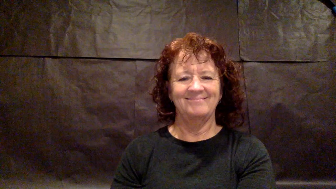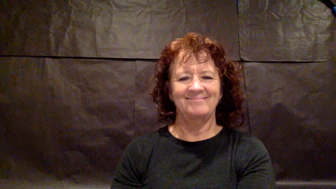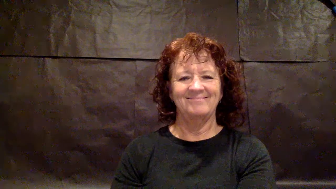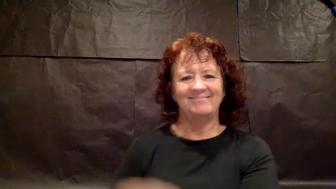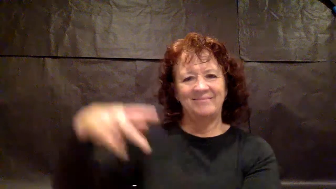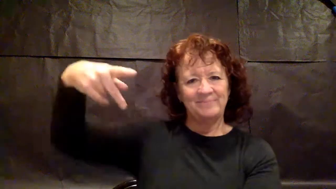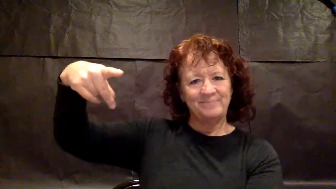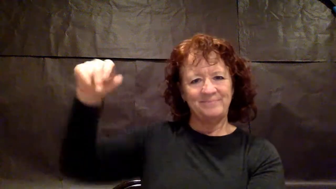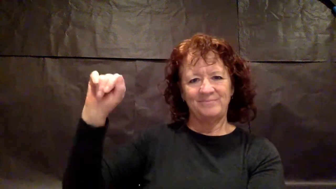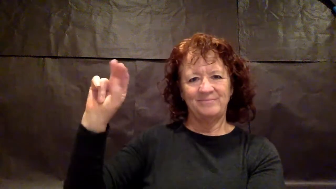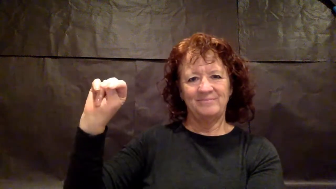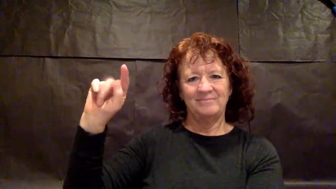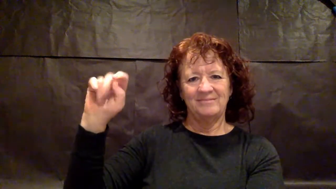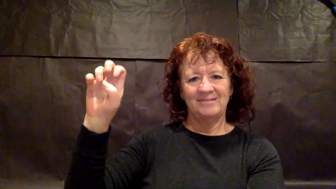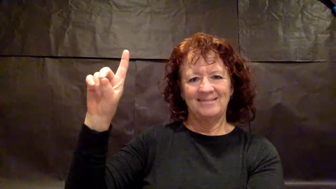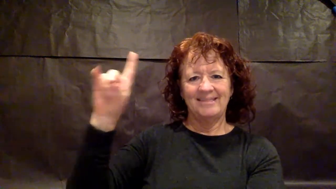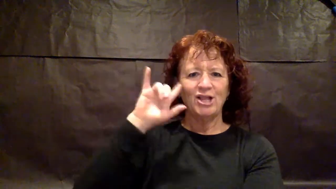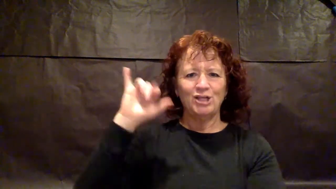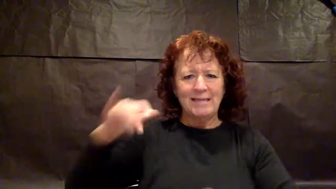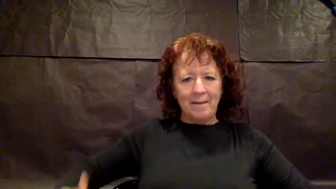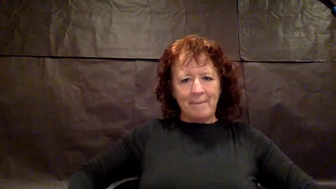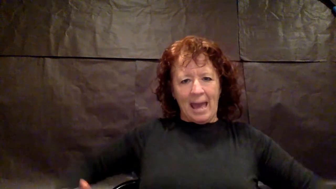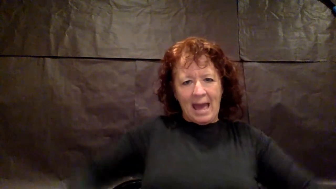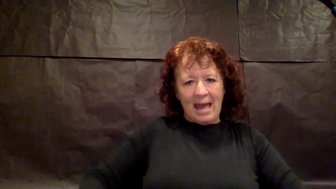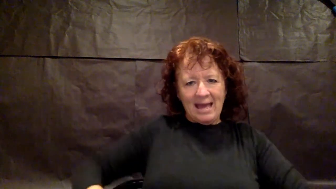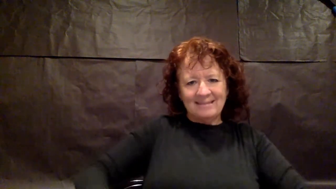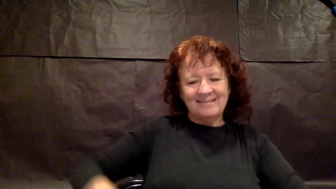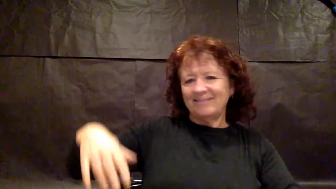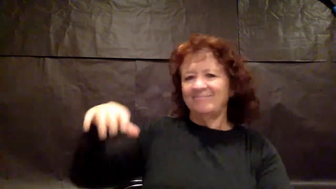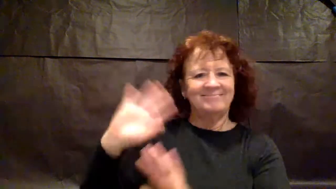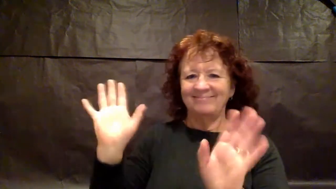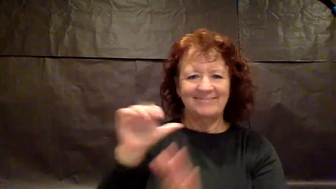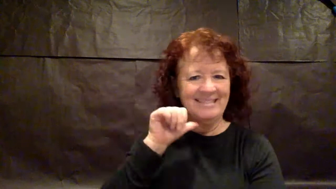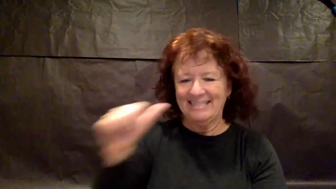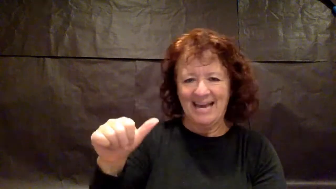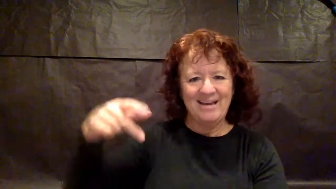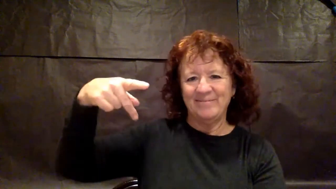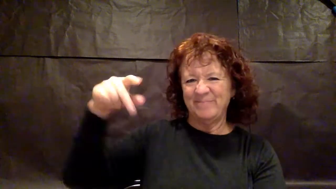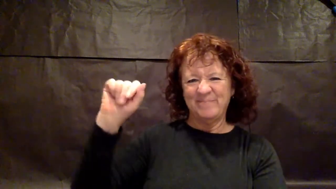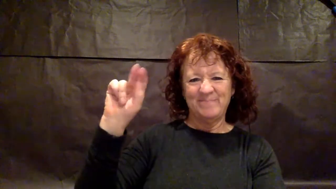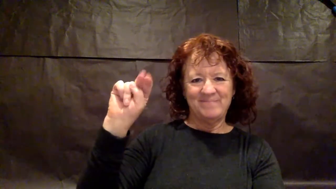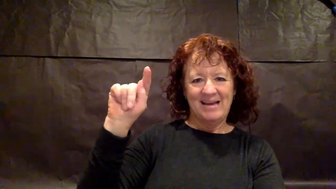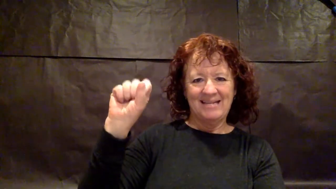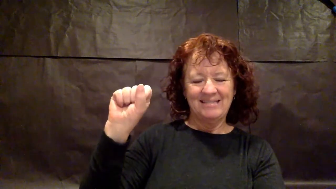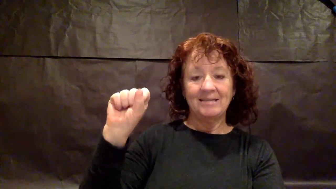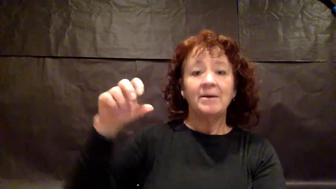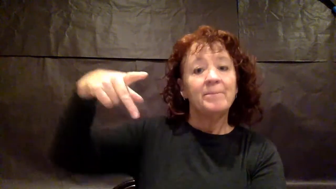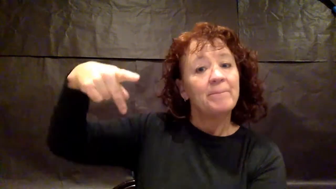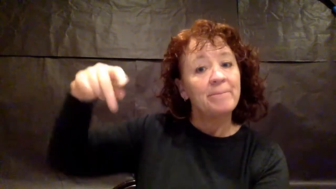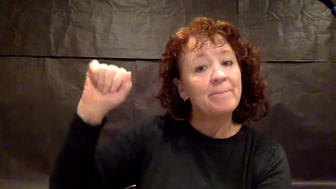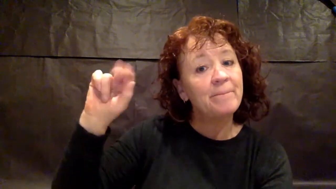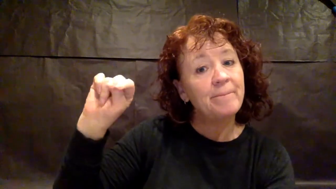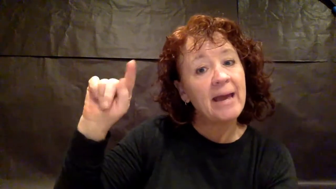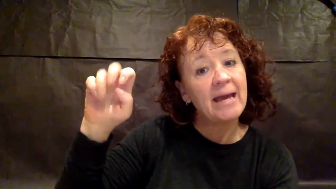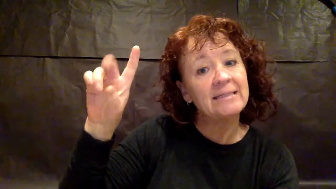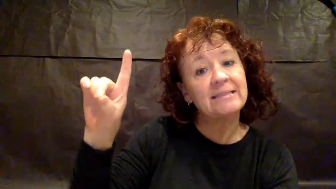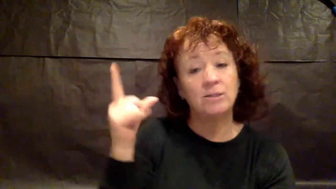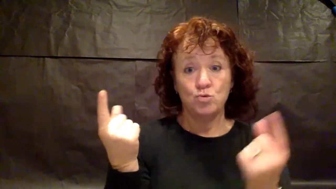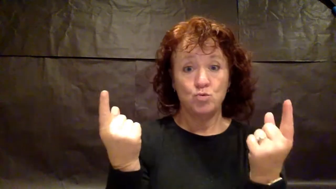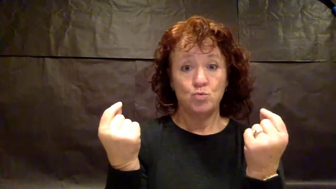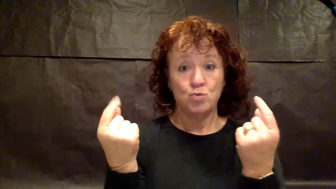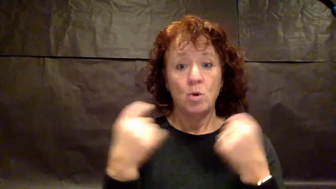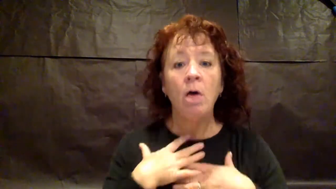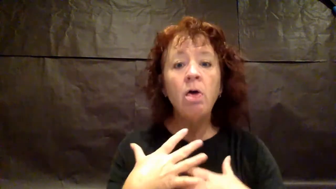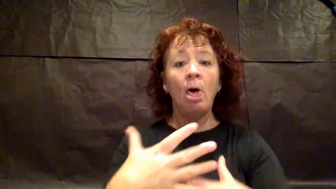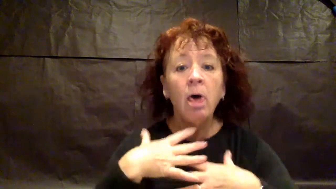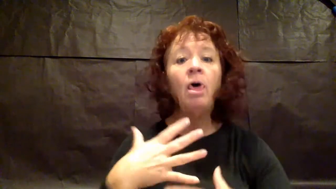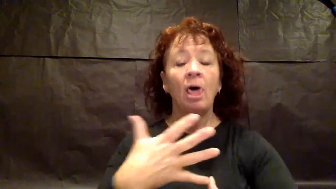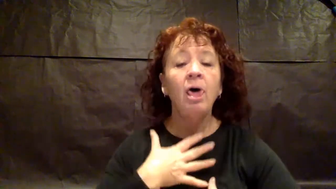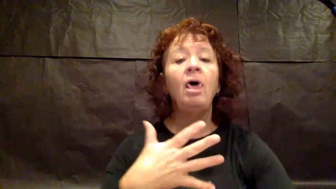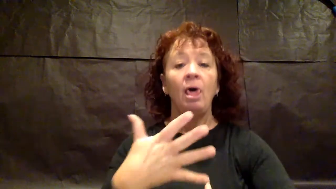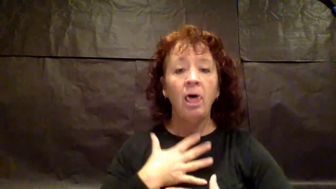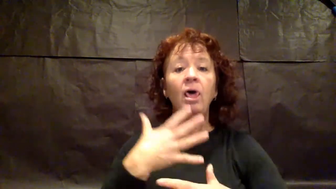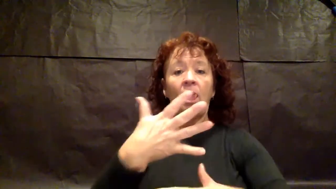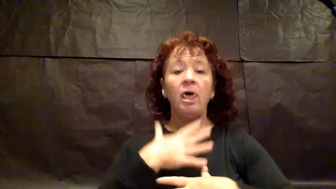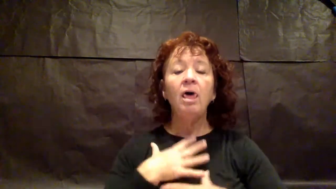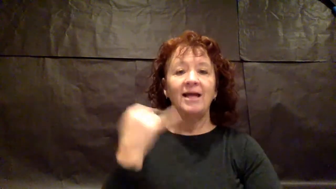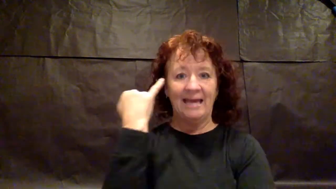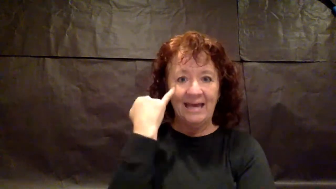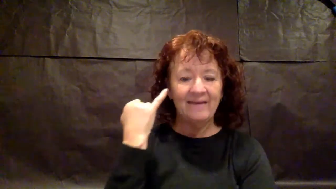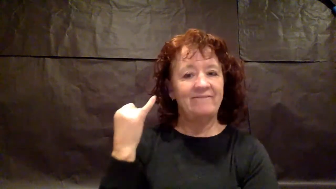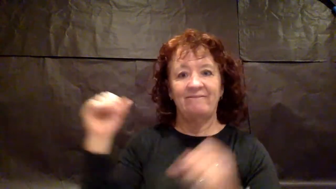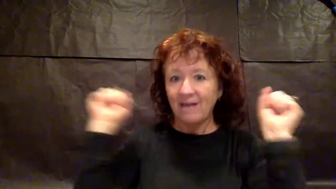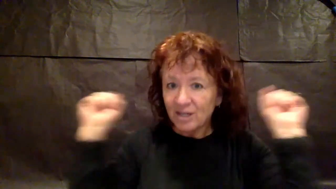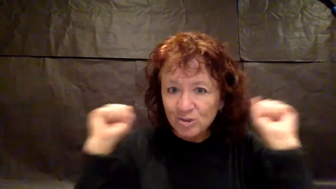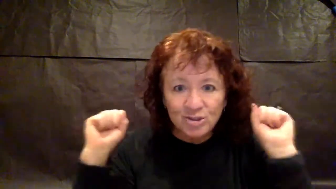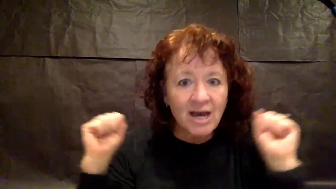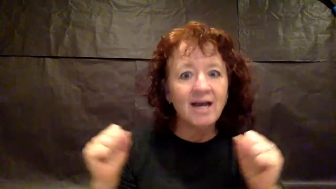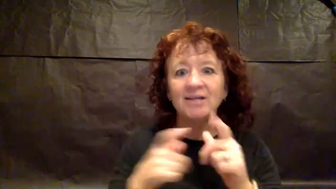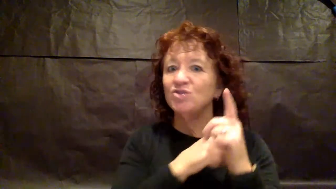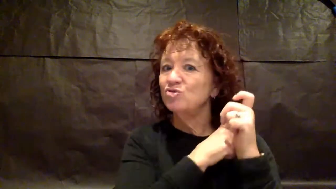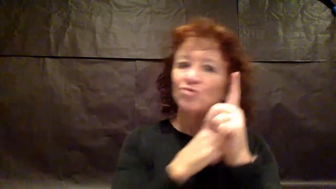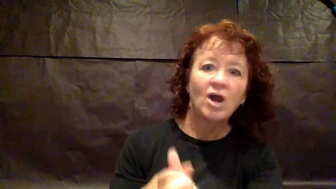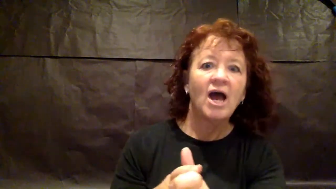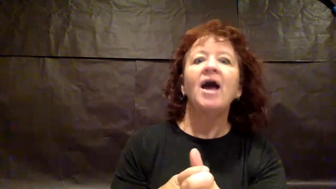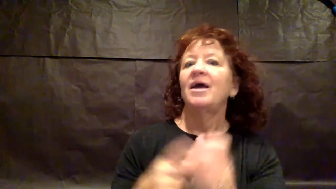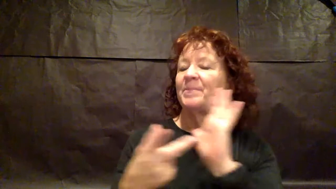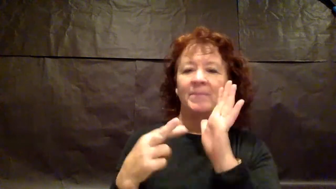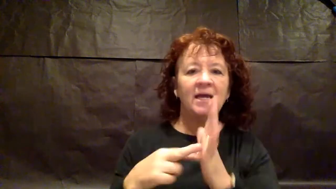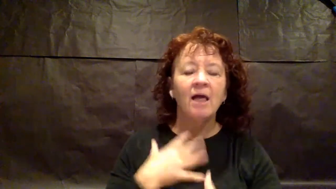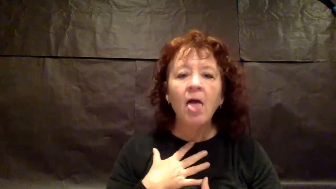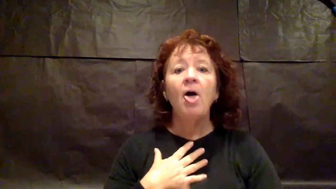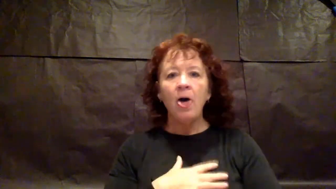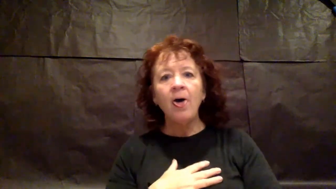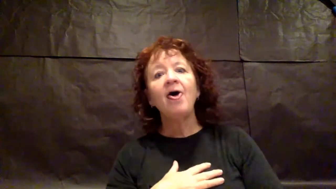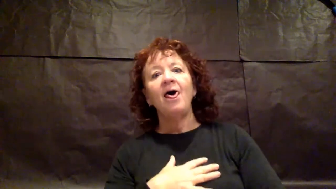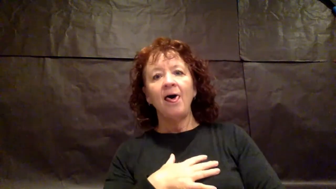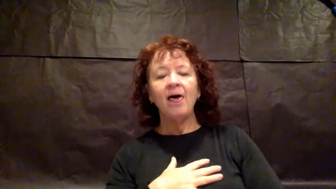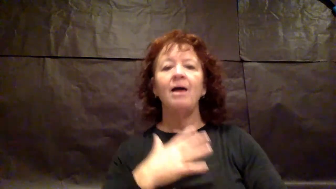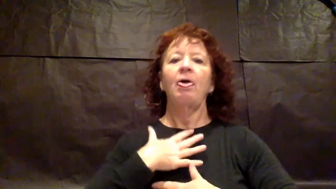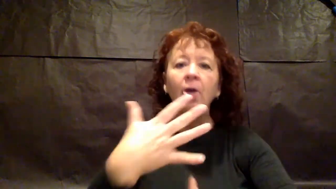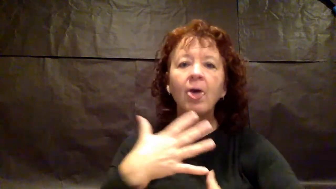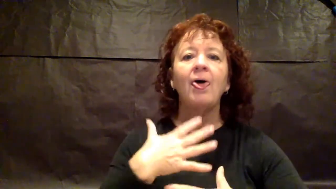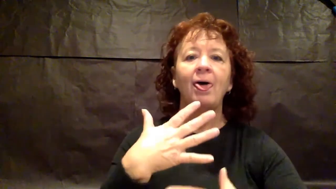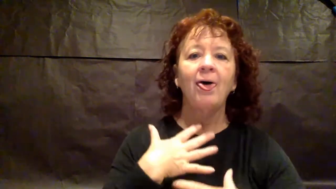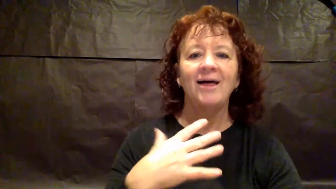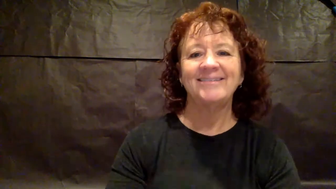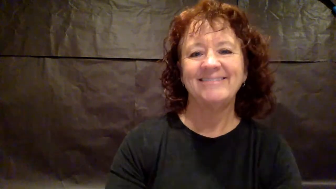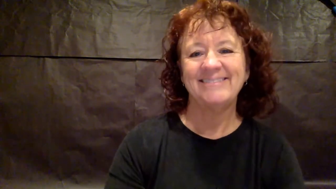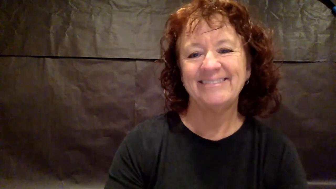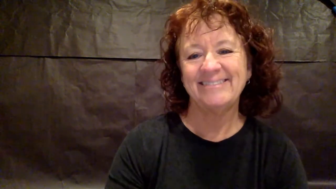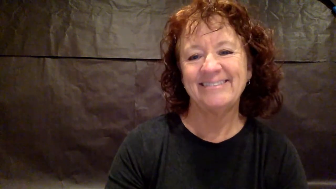panted